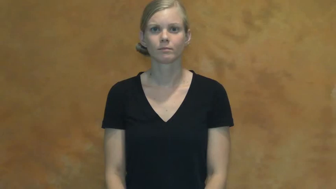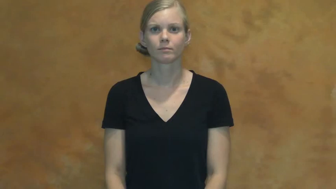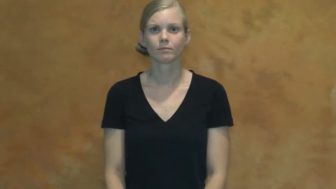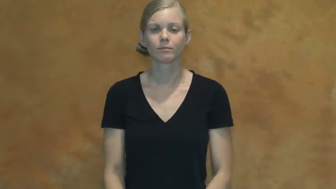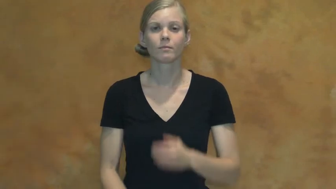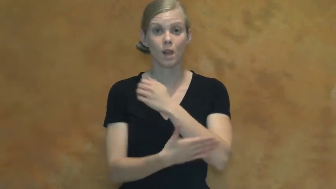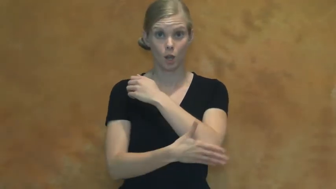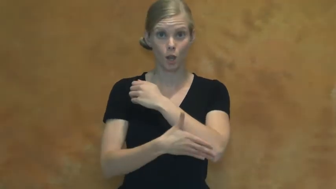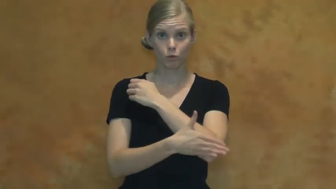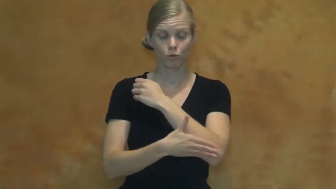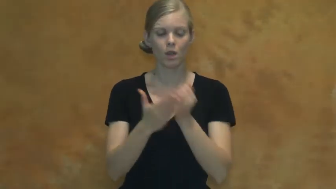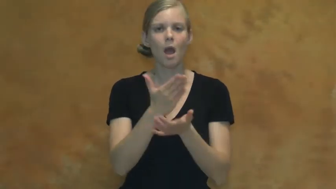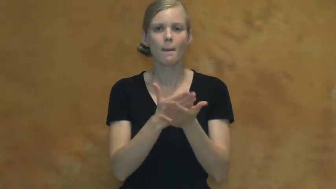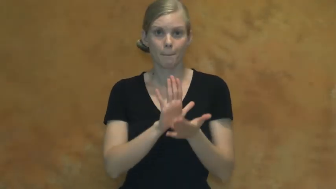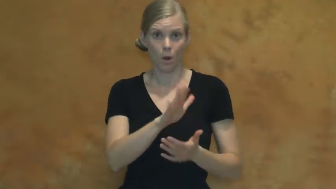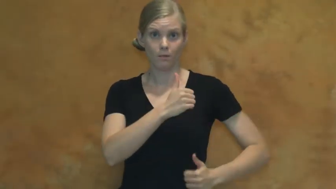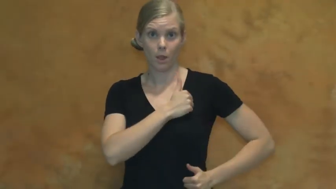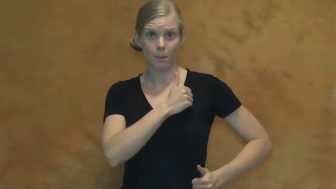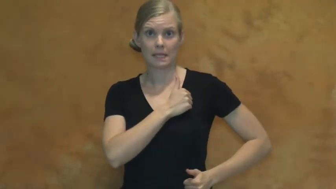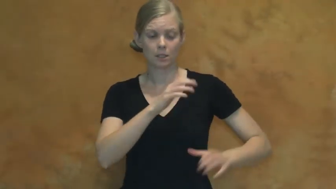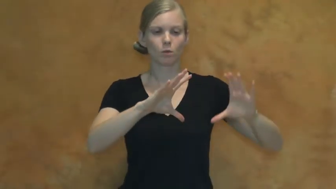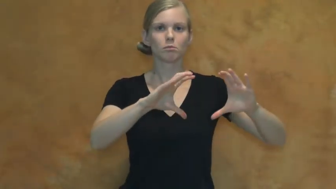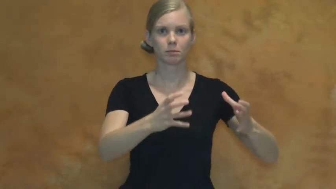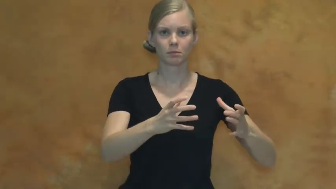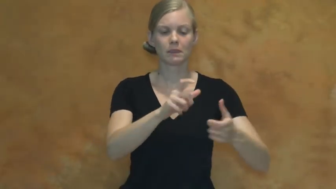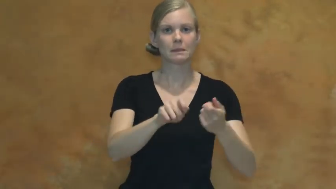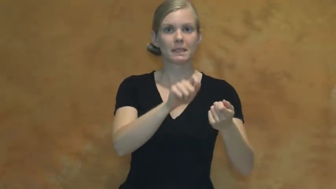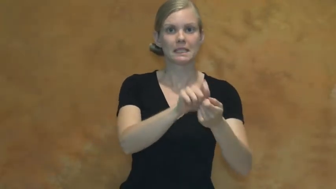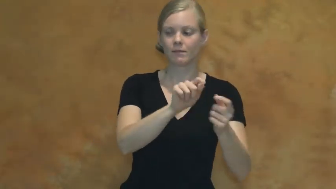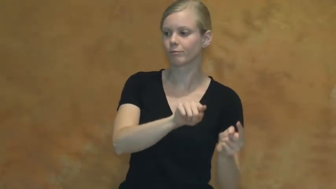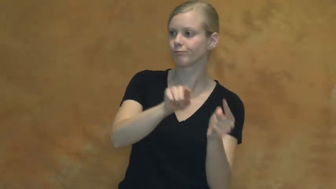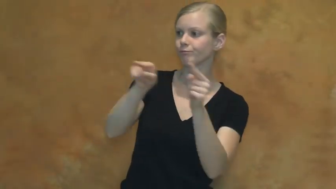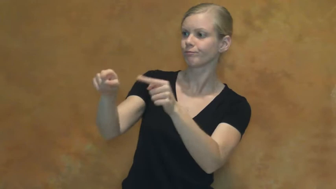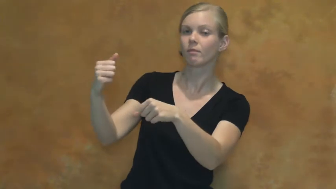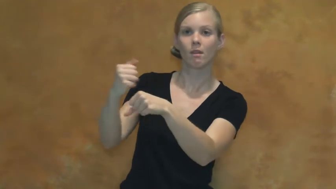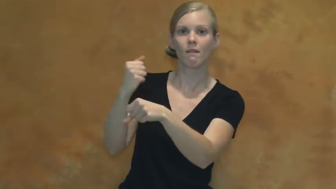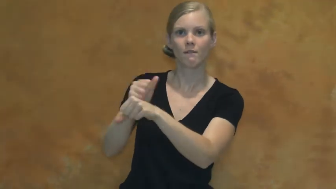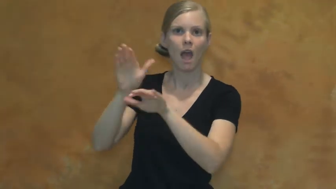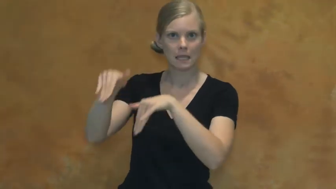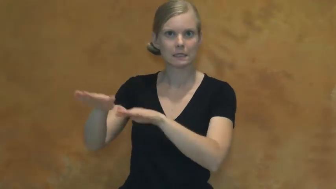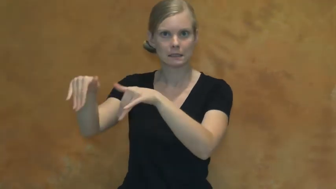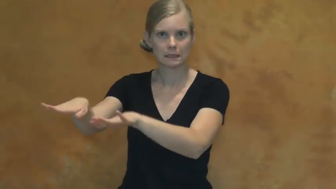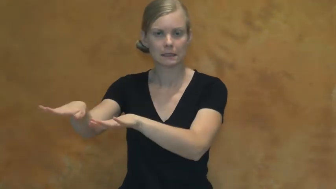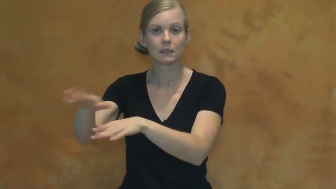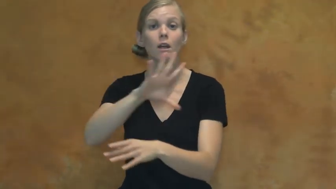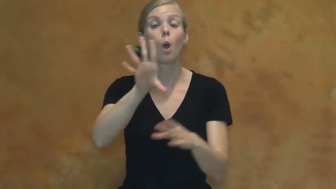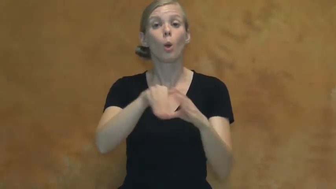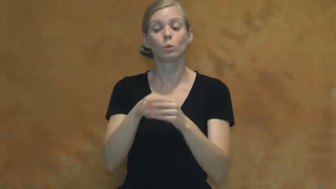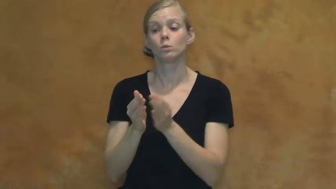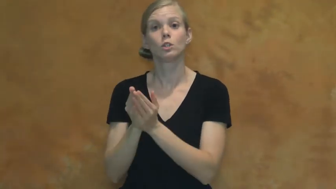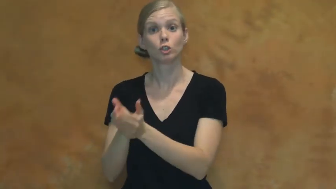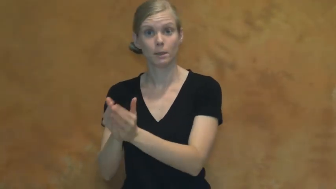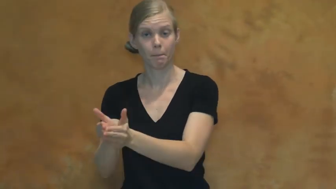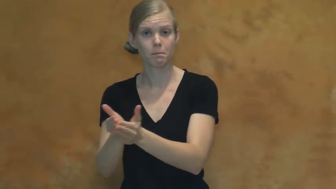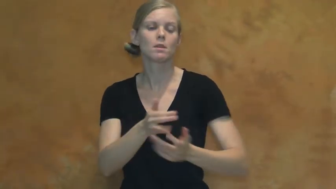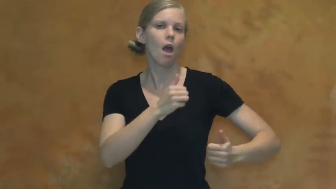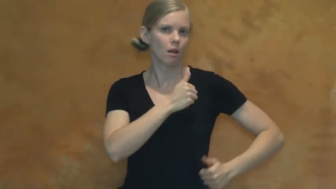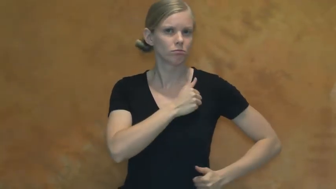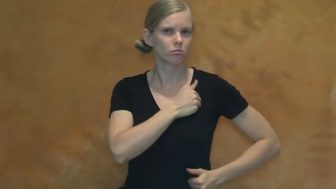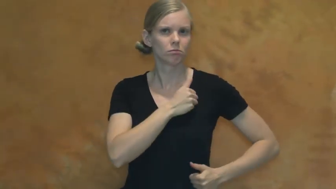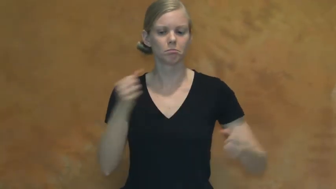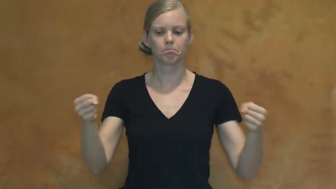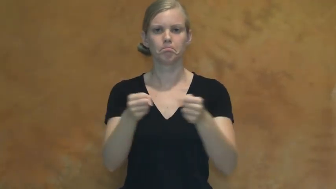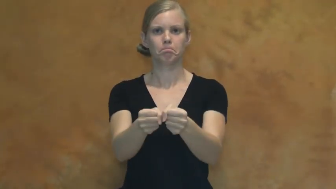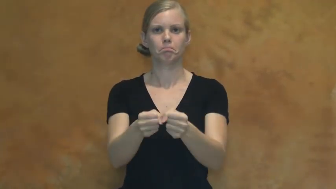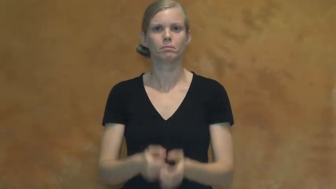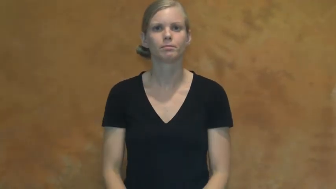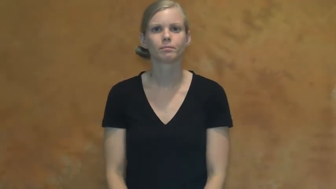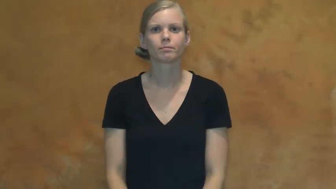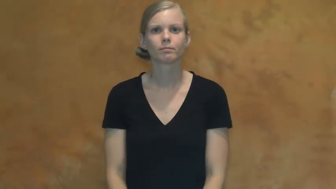navy